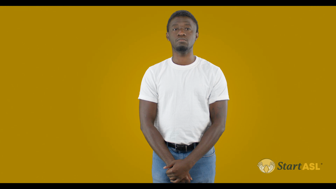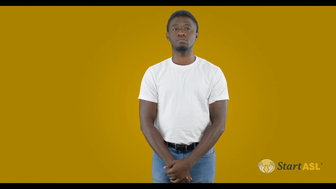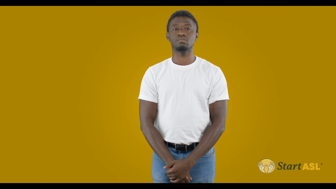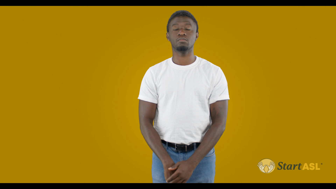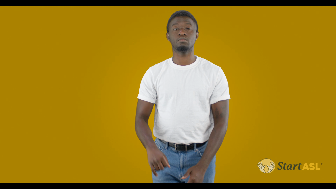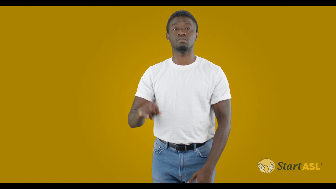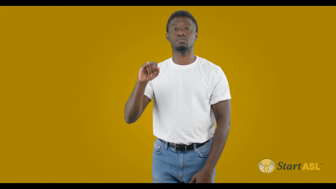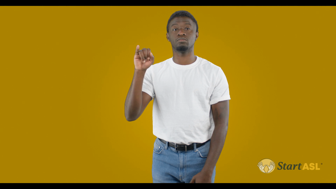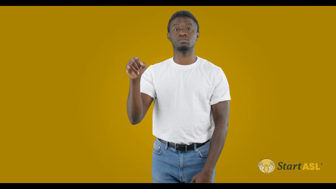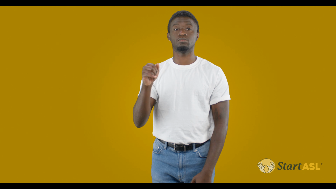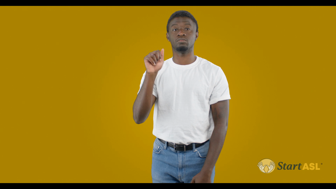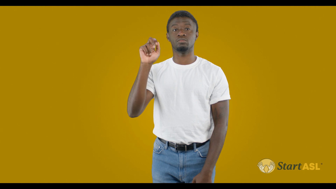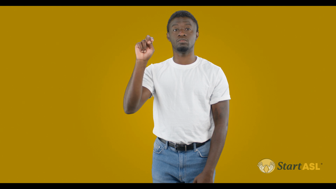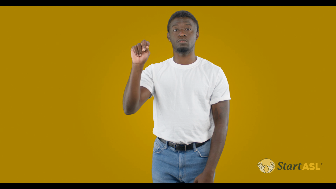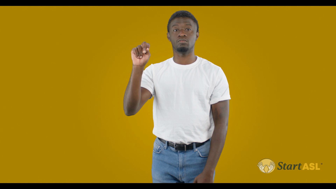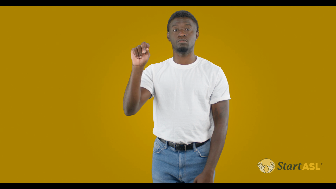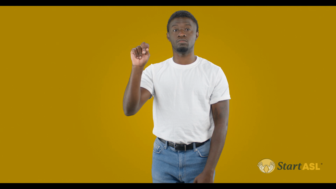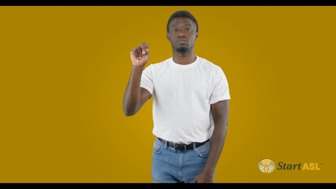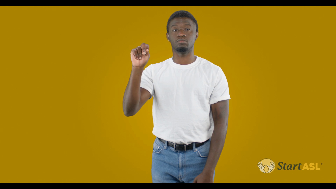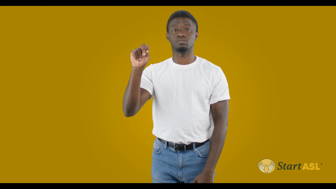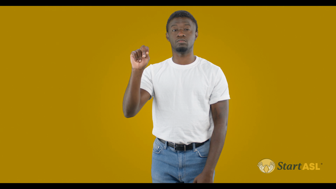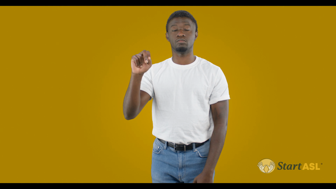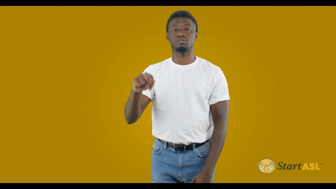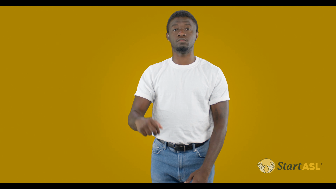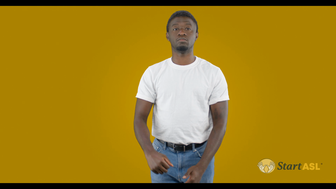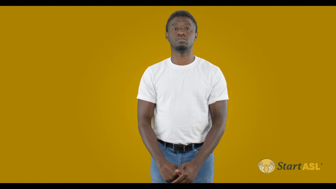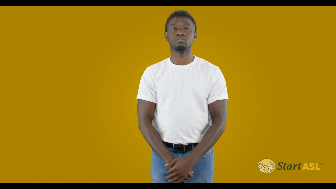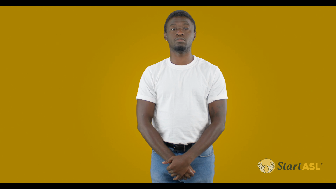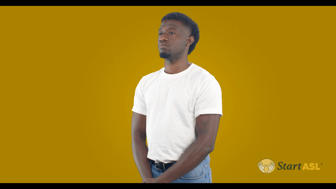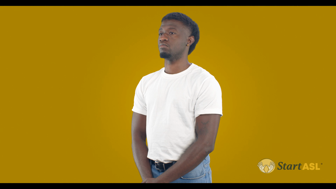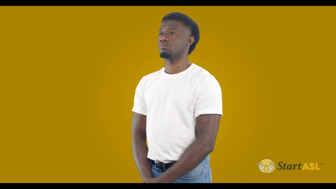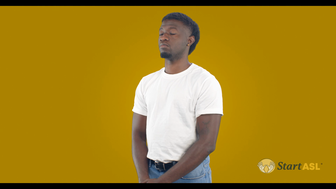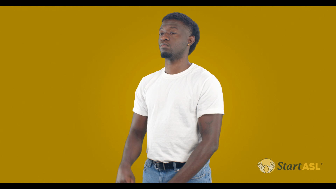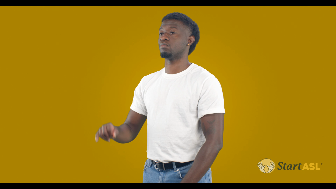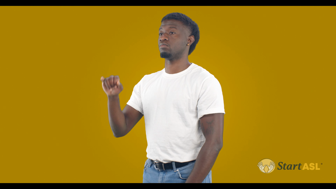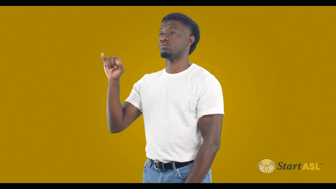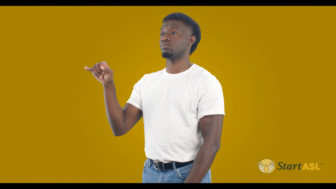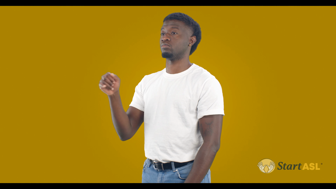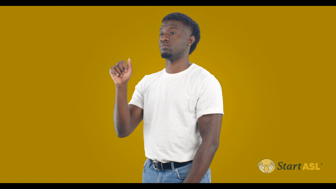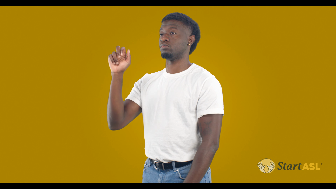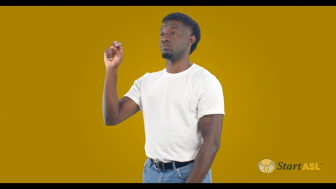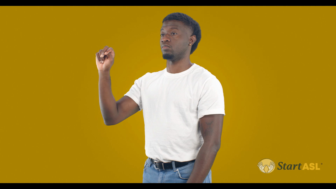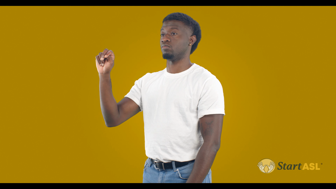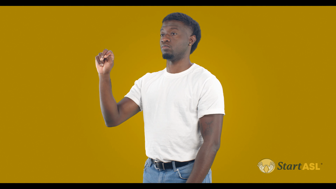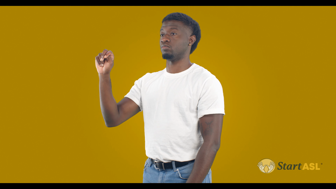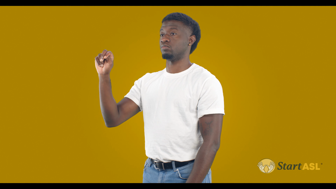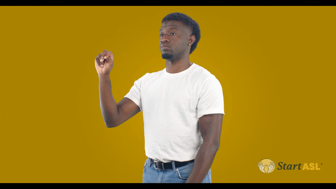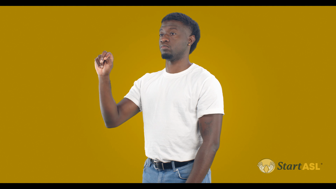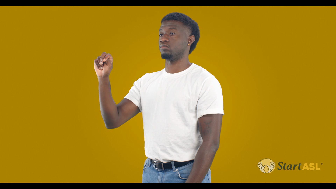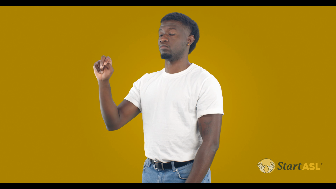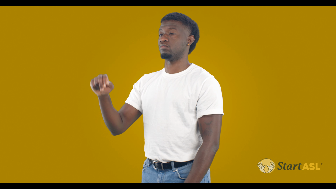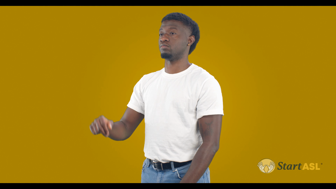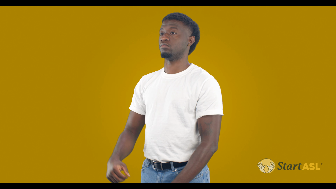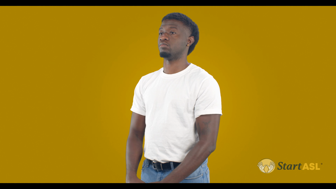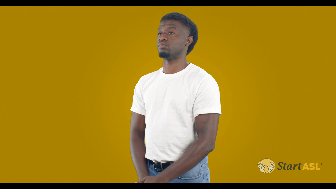january